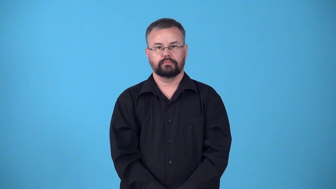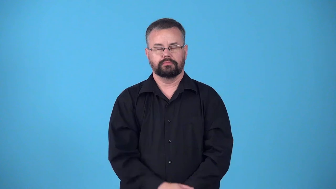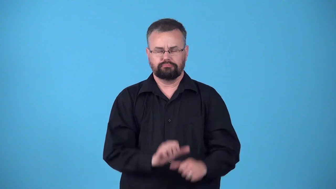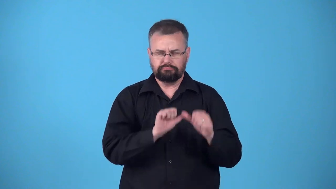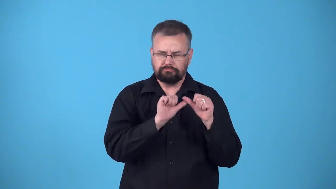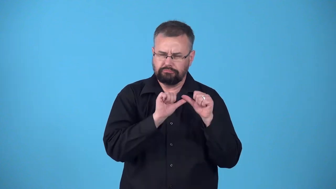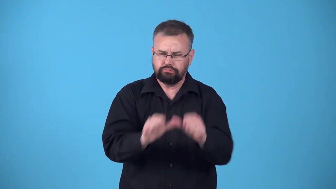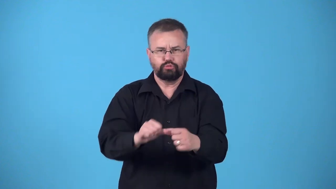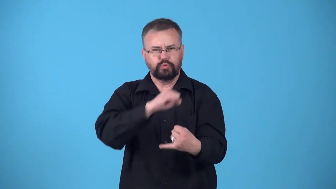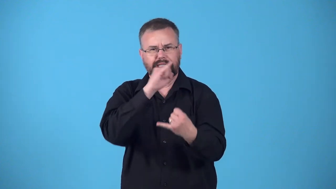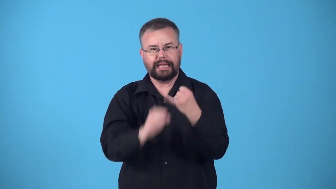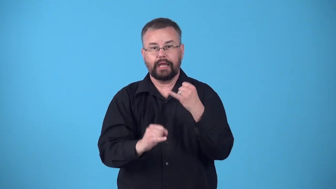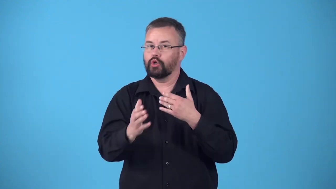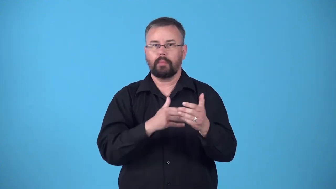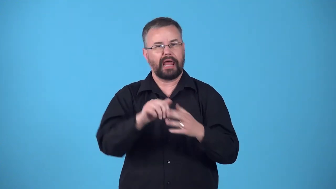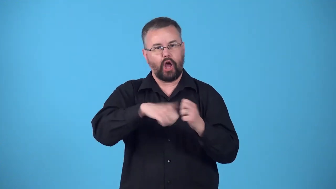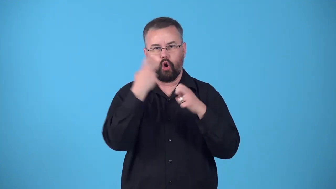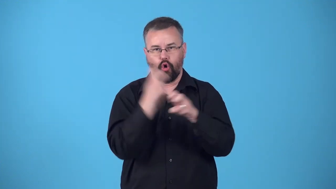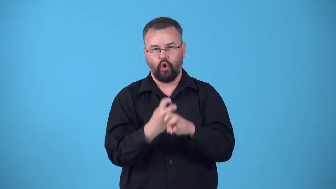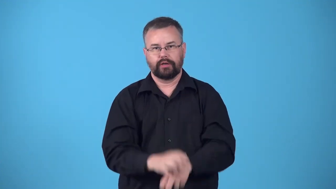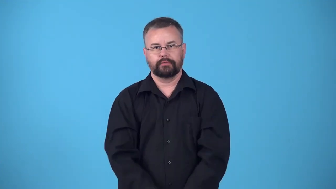go the distance